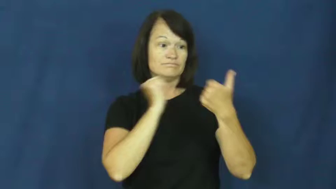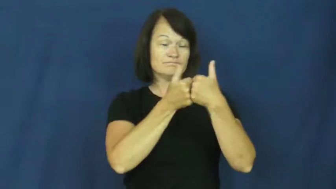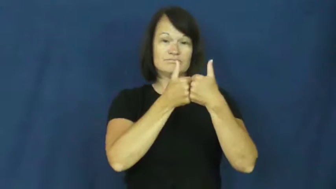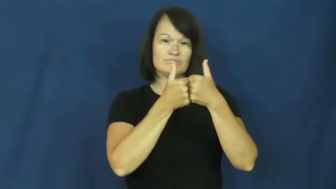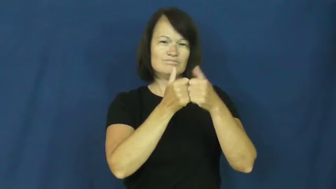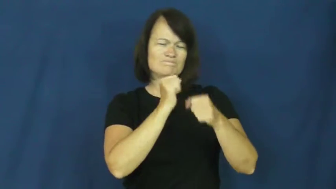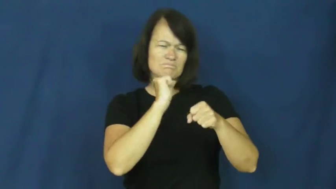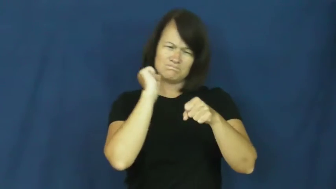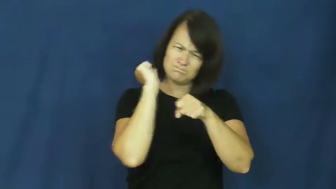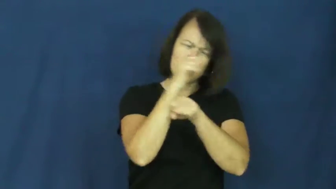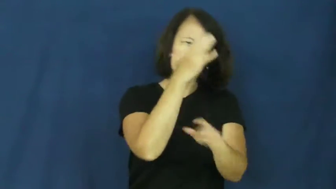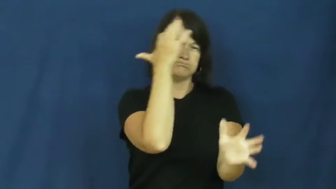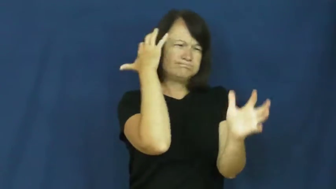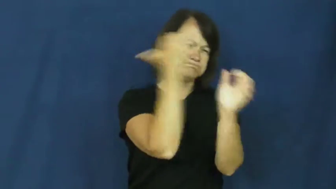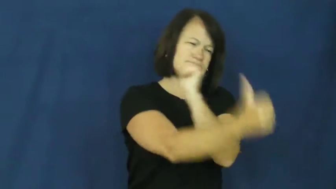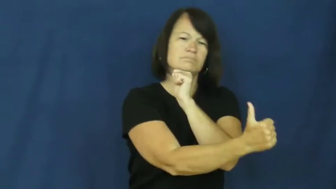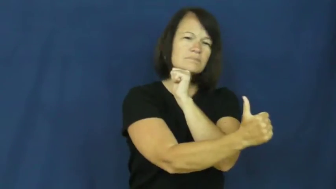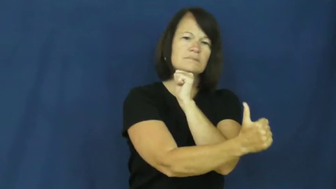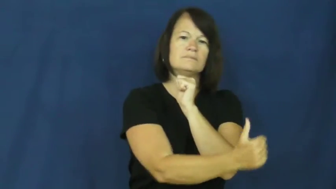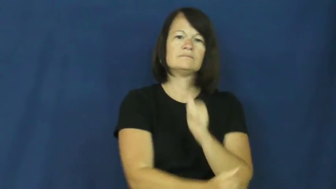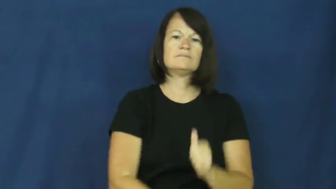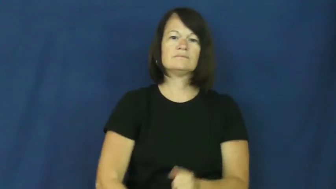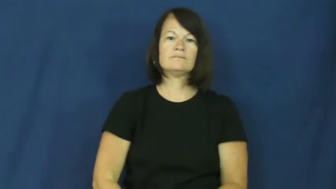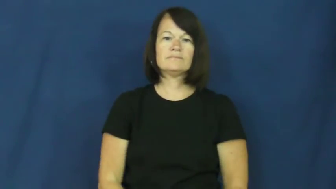kill-beat